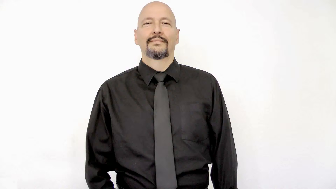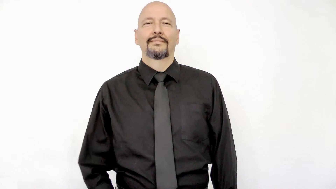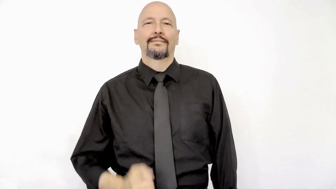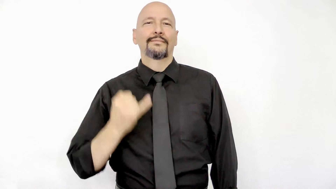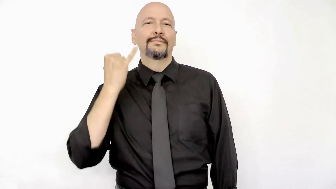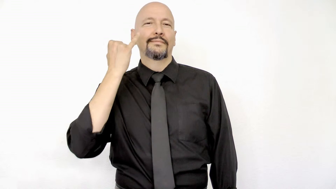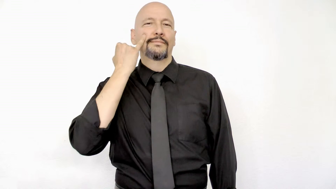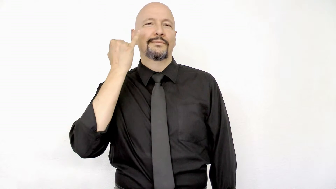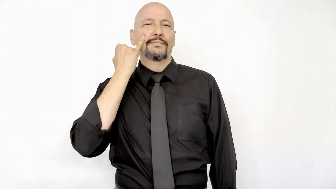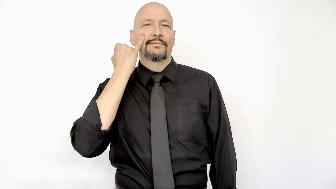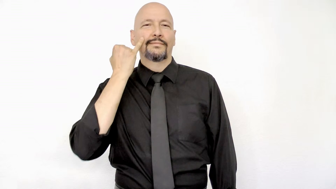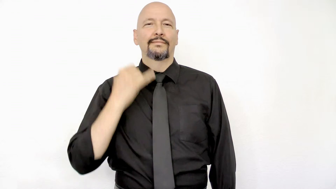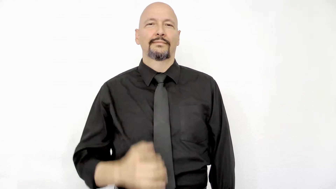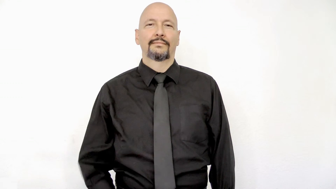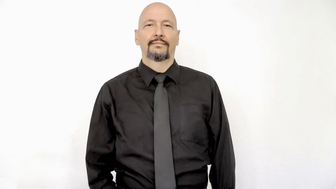suppose